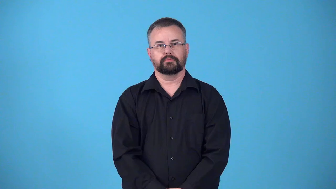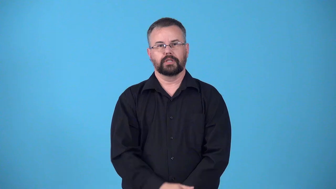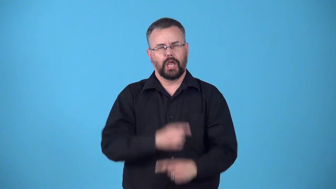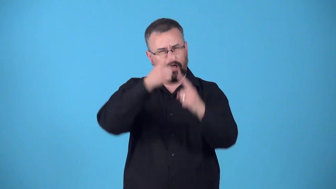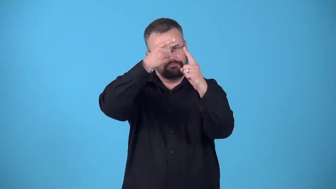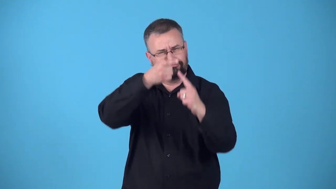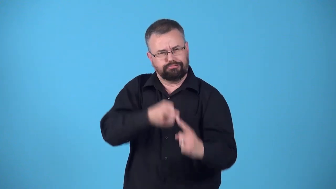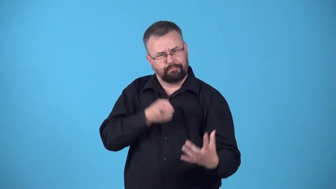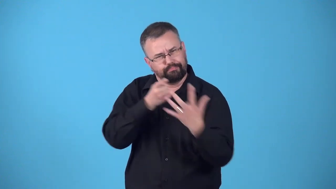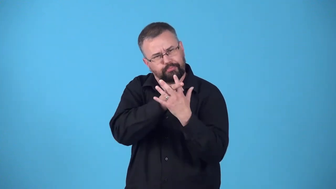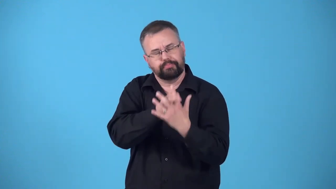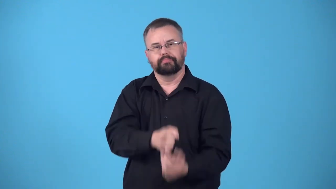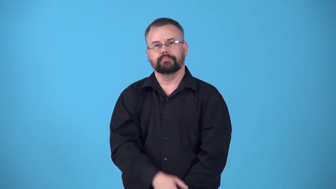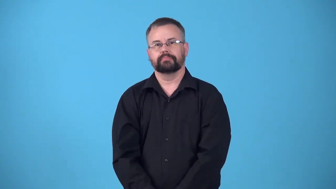drive home a point